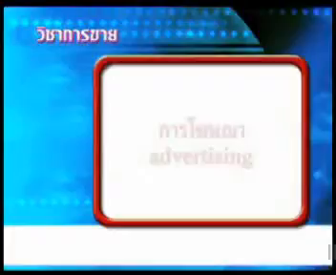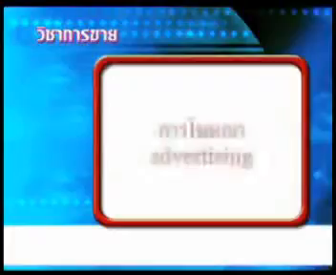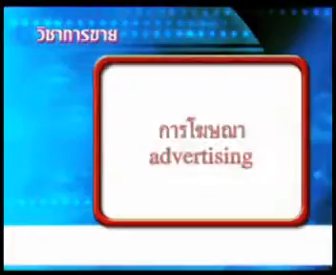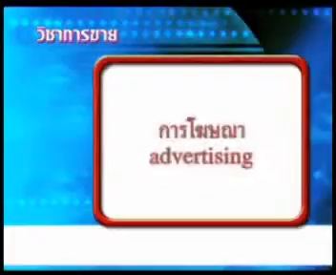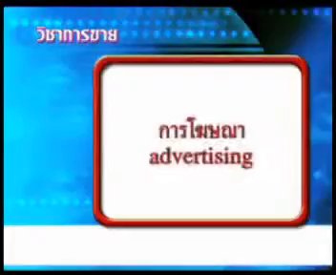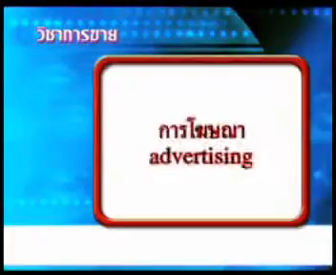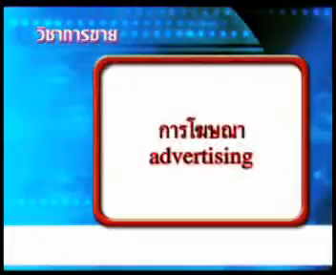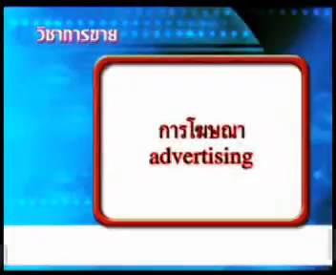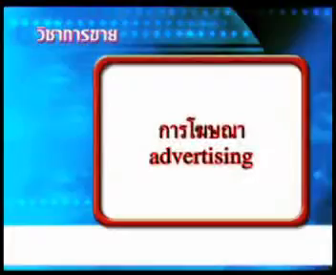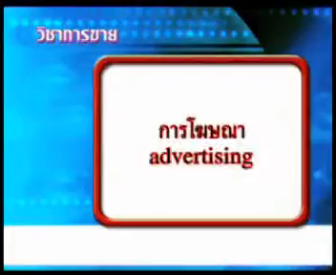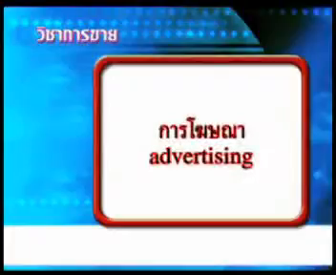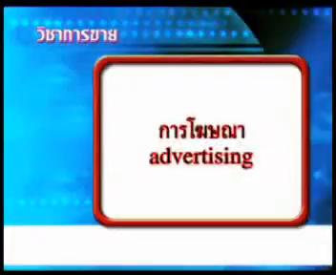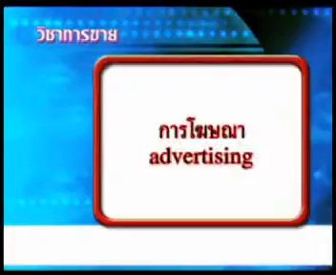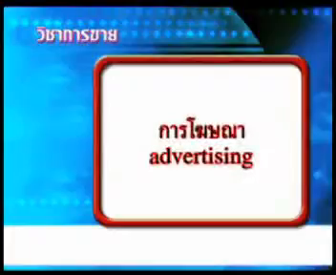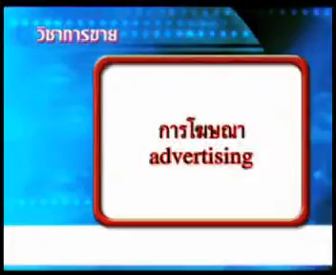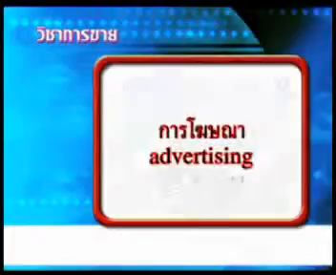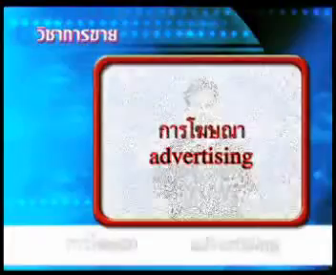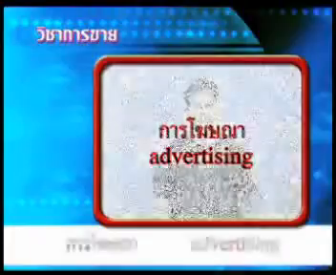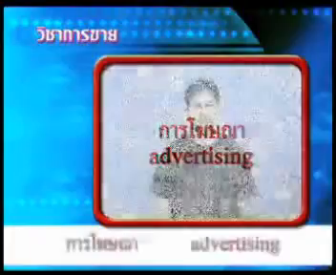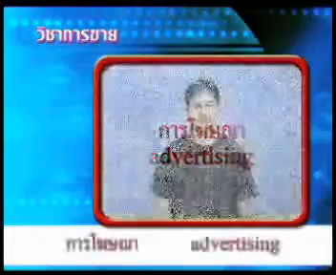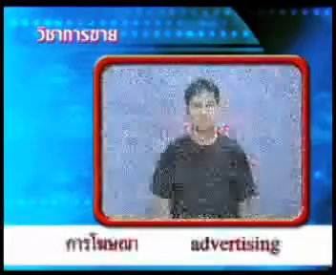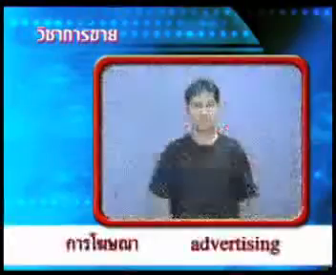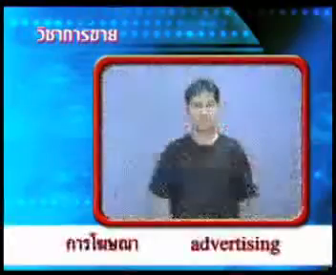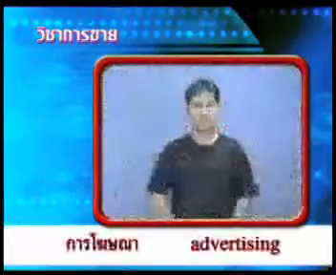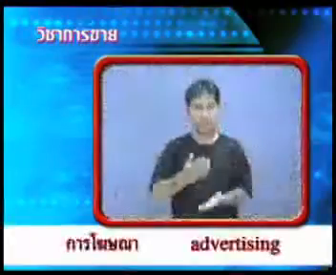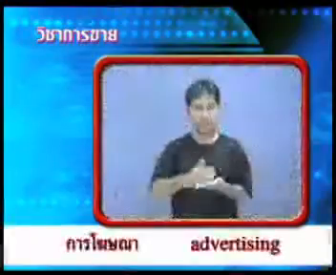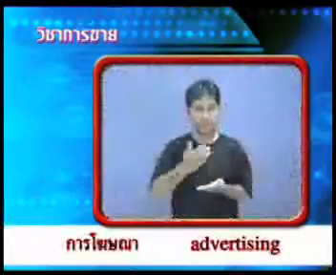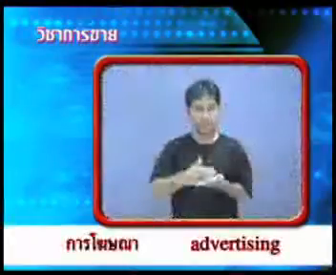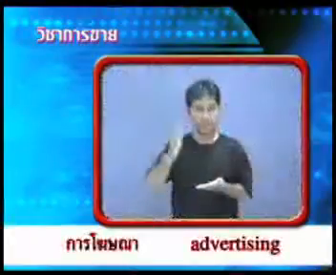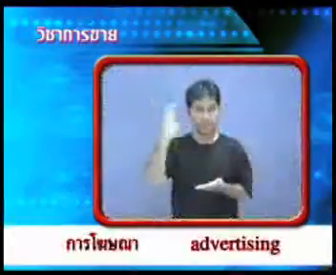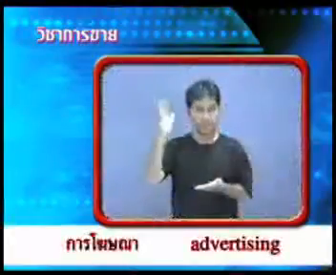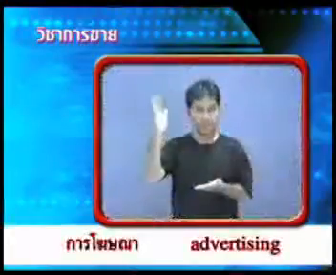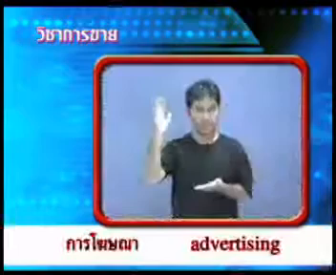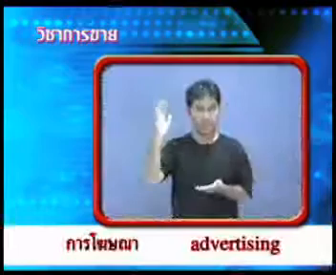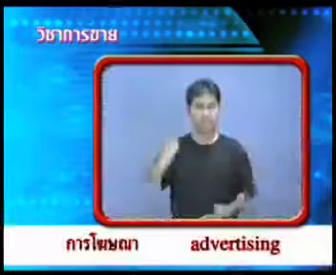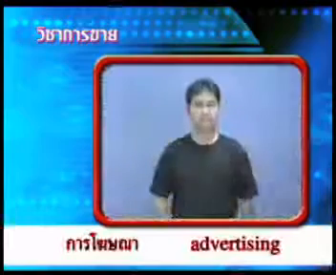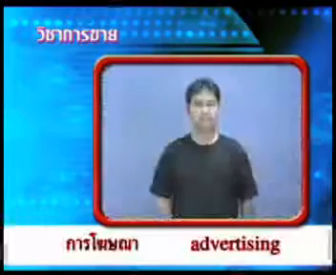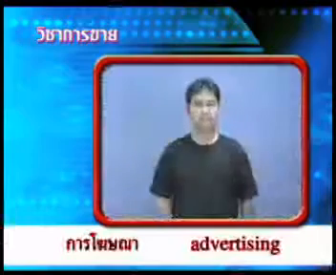advertising